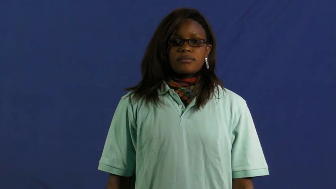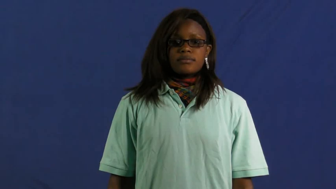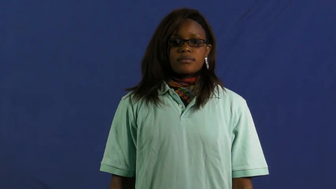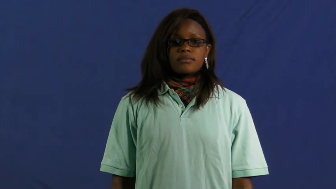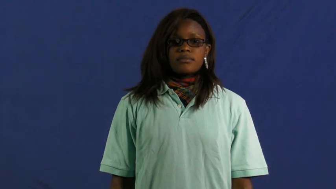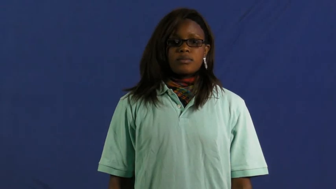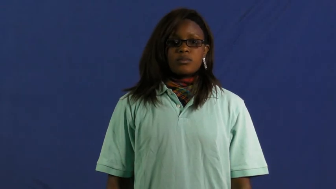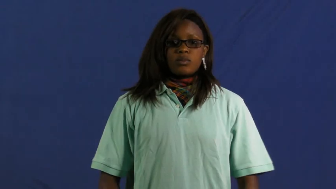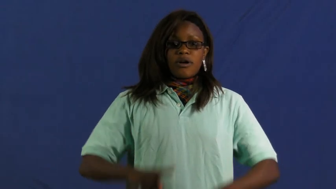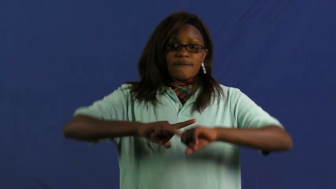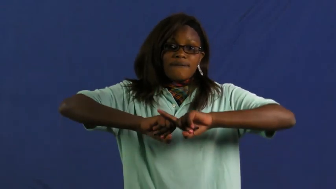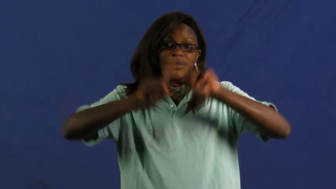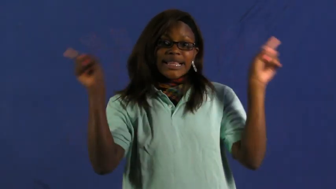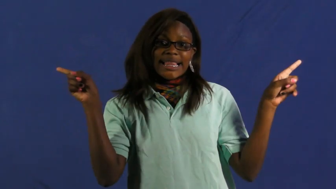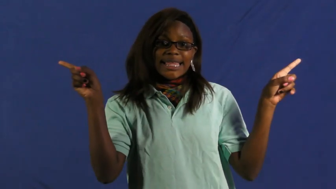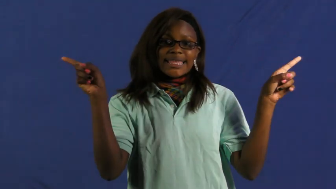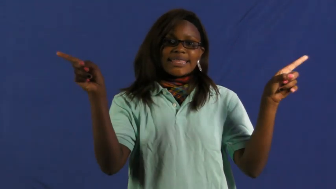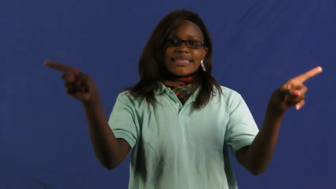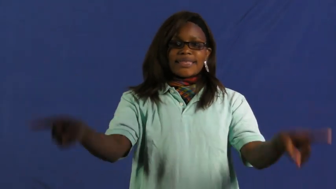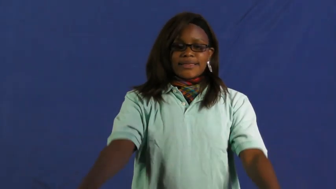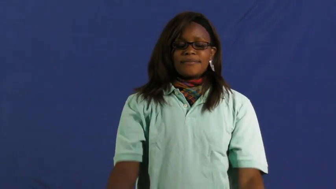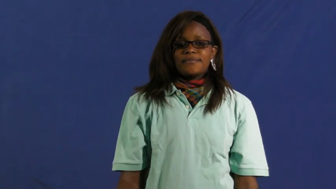yet,on the other hand,although